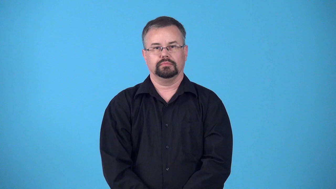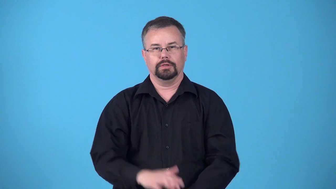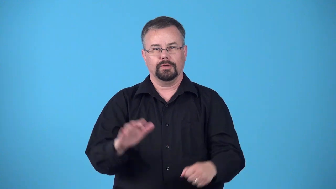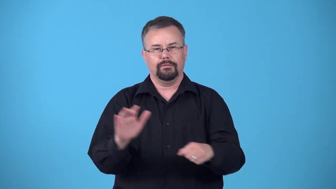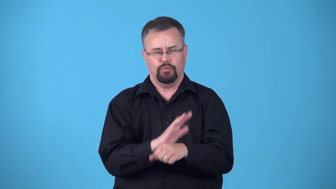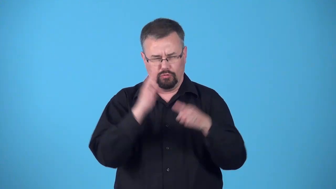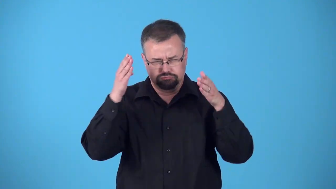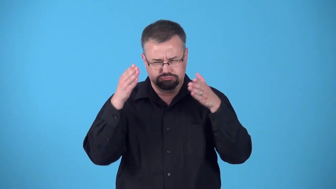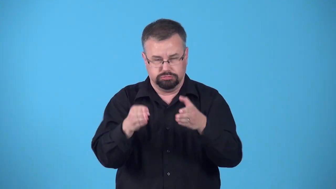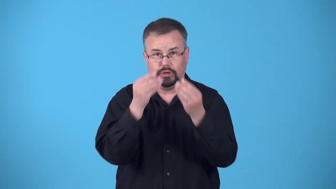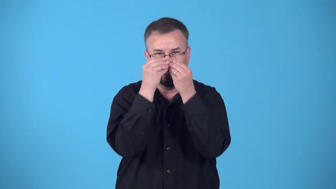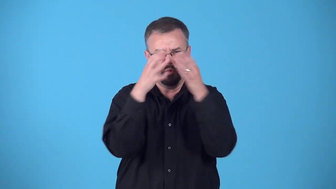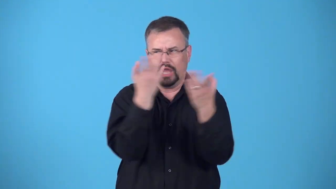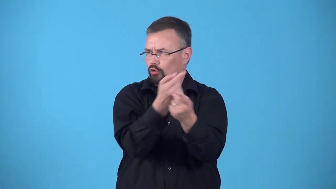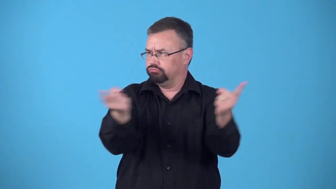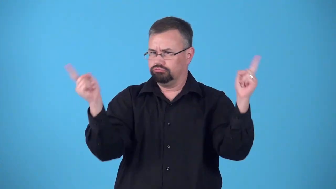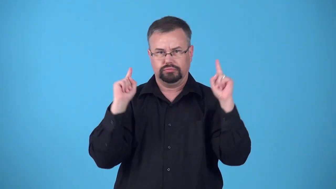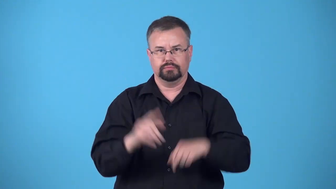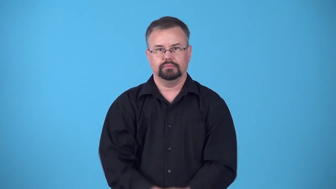on a mission